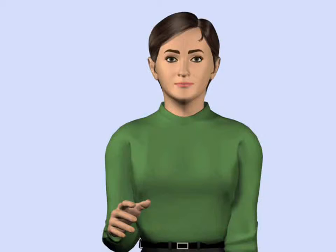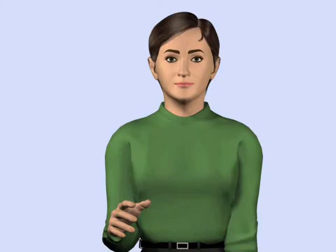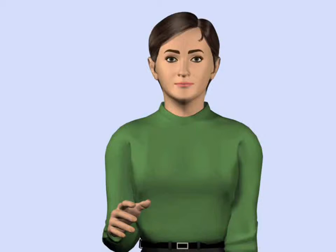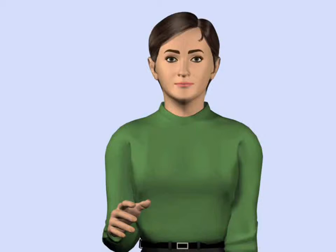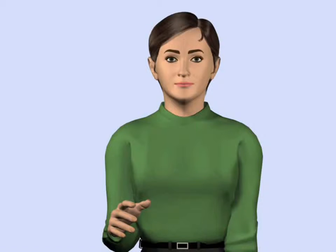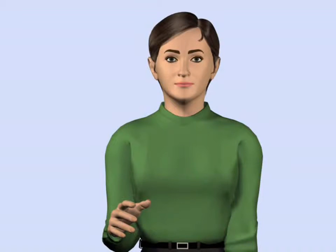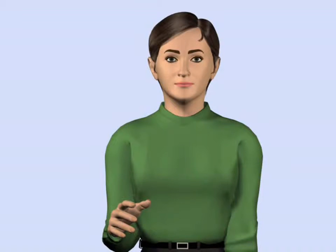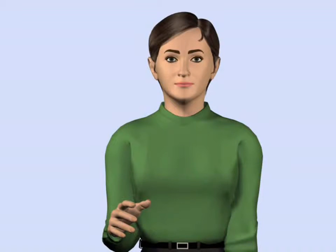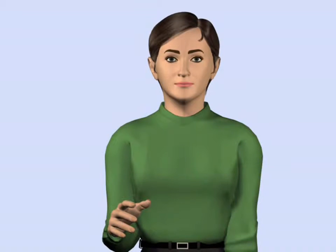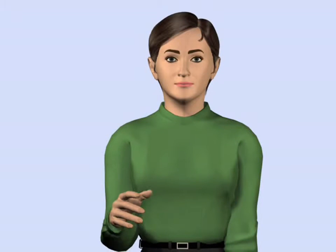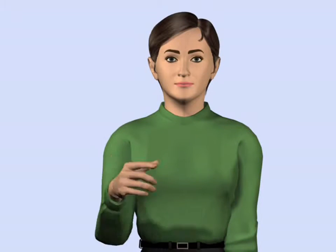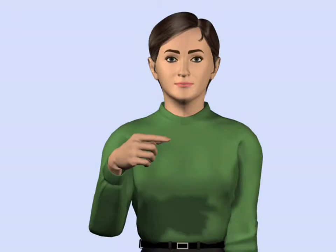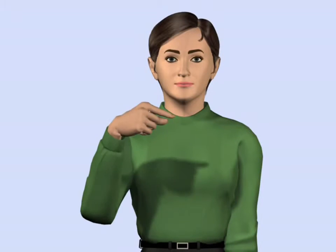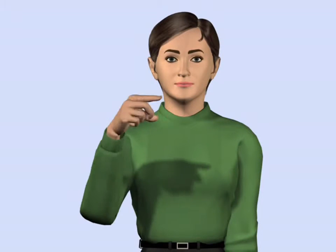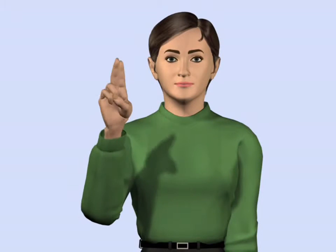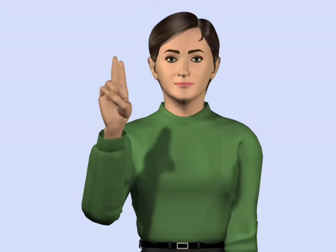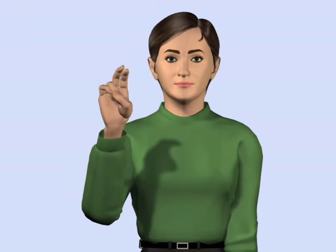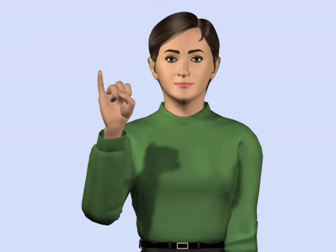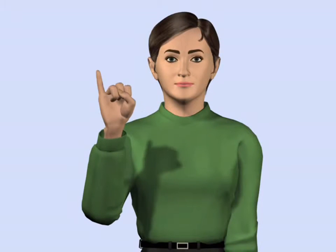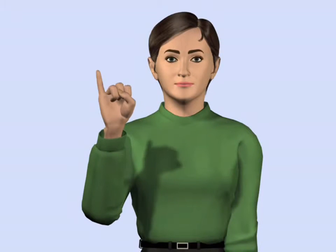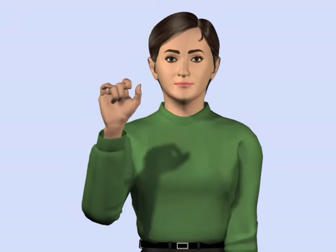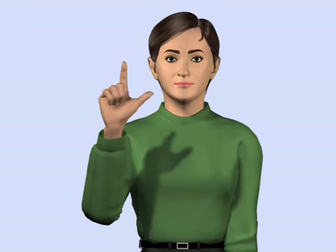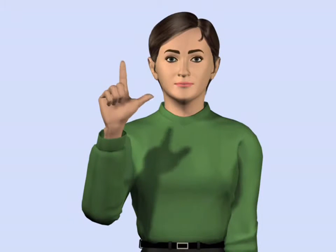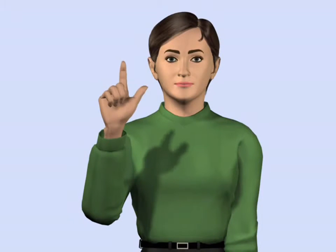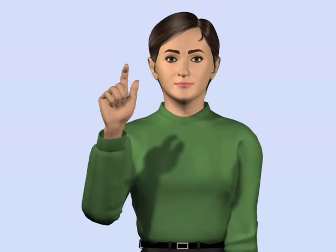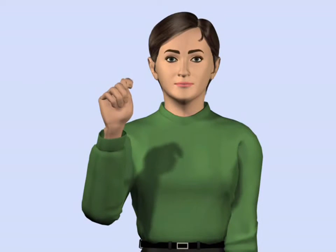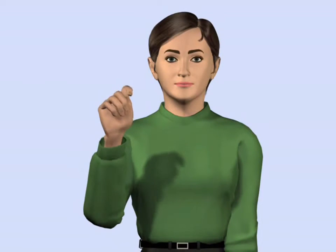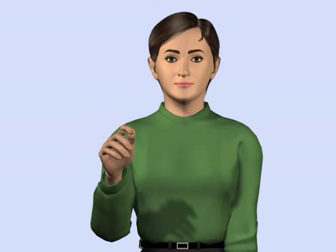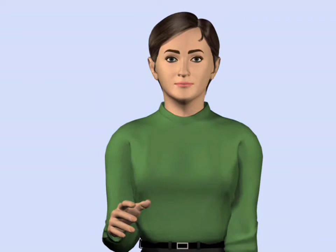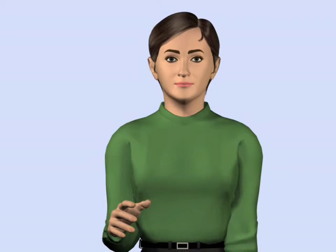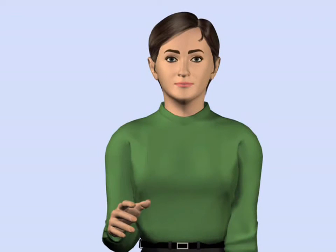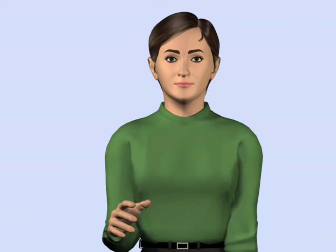quilt